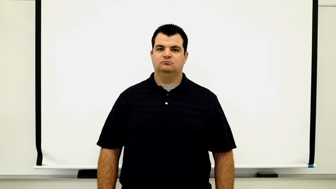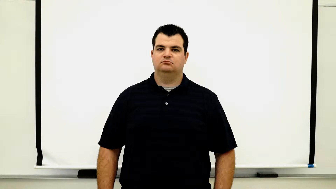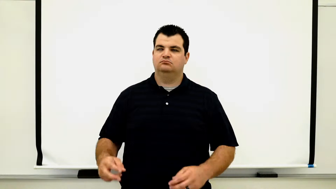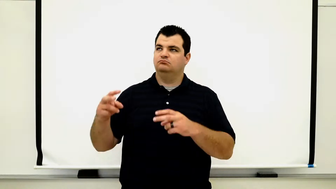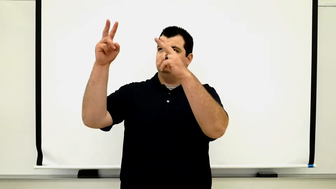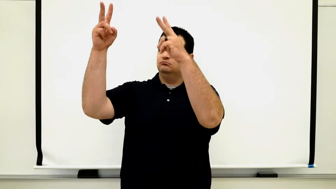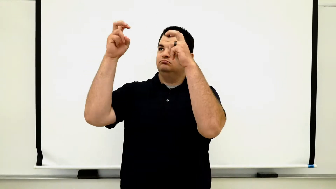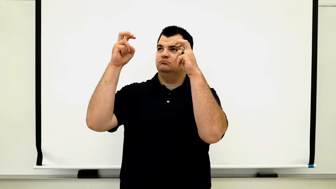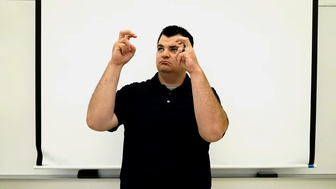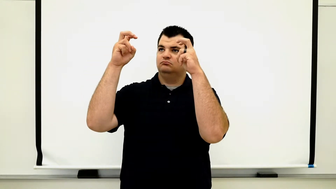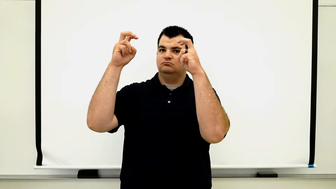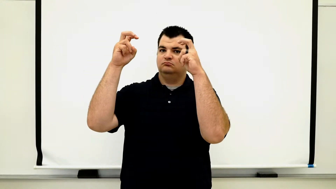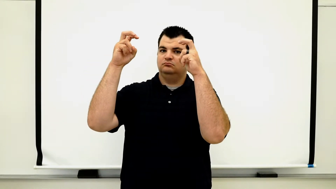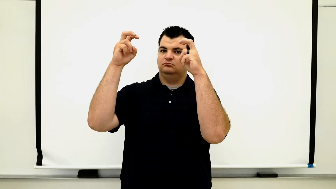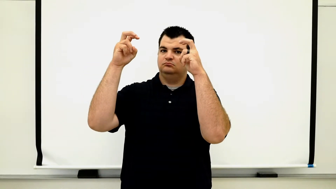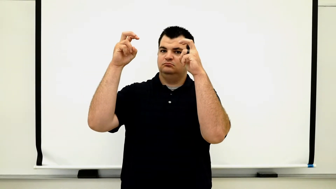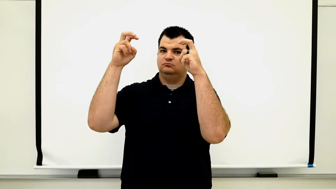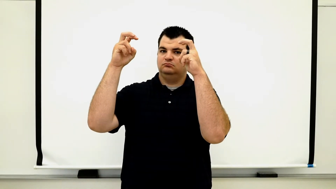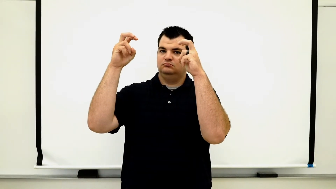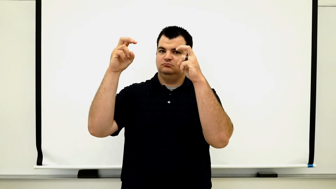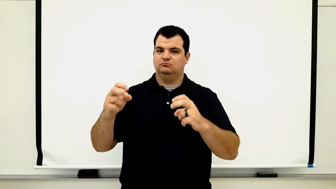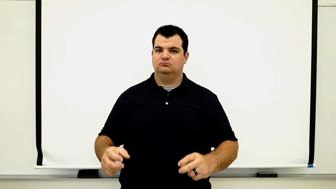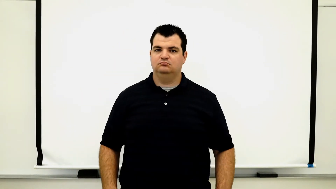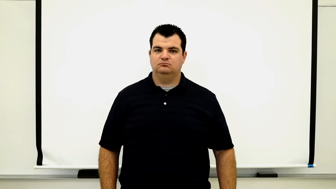Rebound